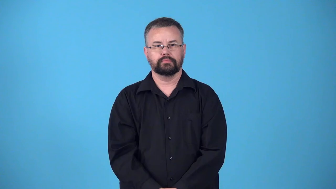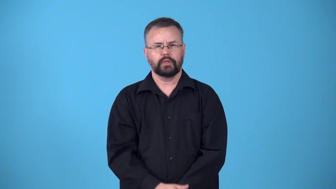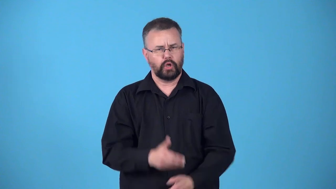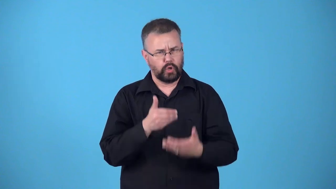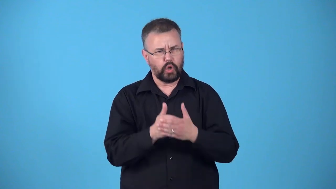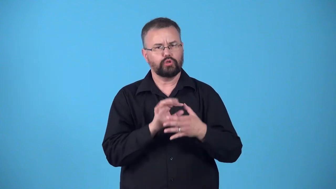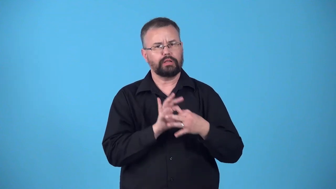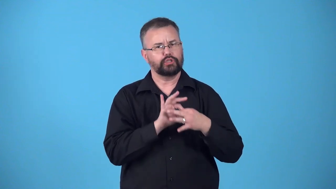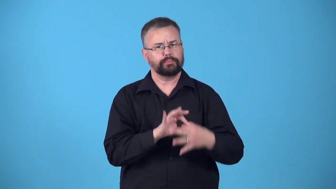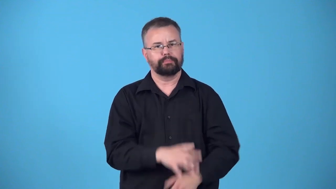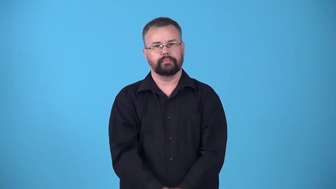rapport